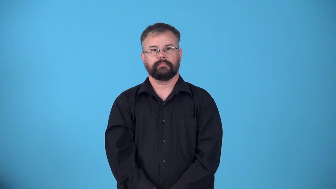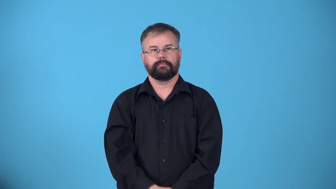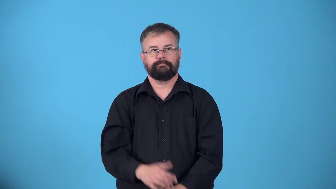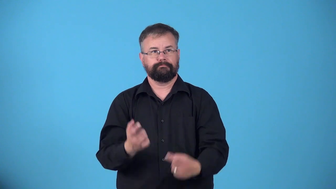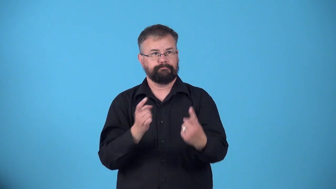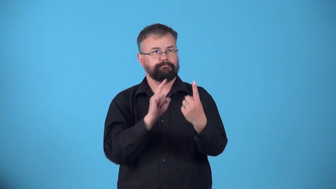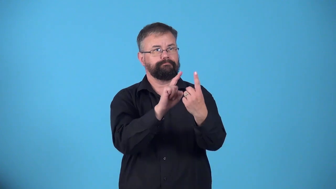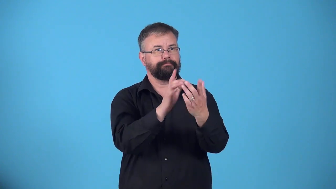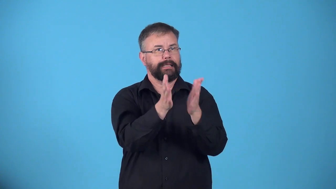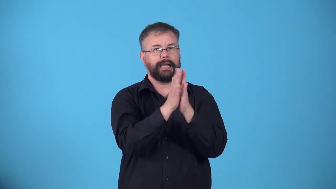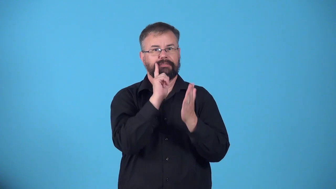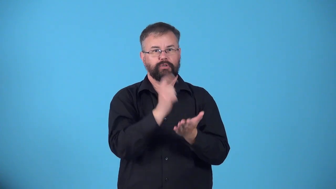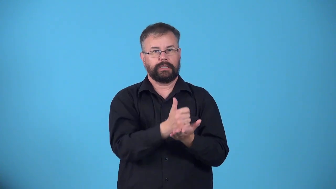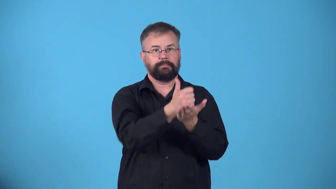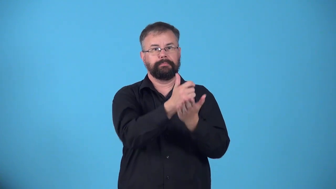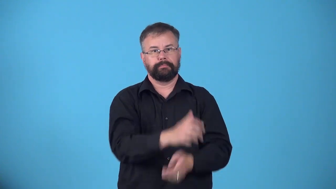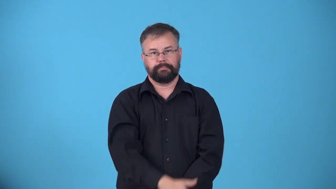look to, turn to for help